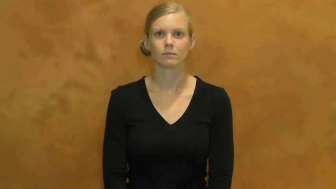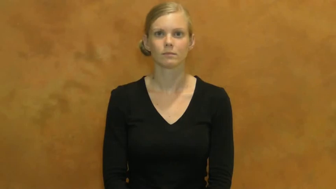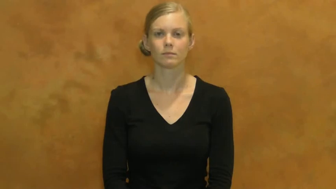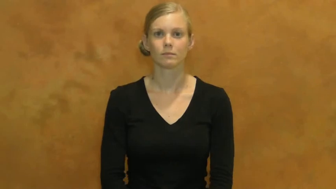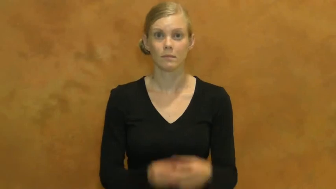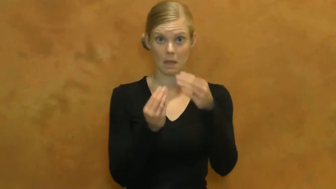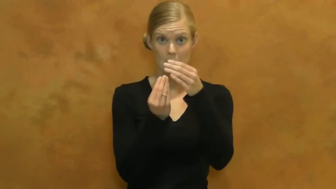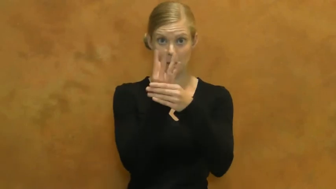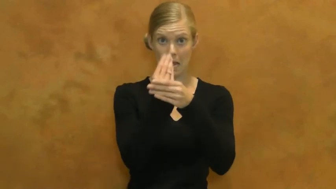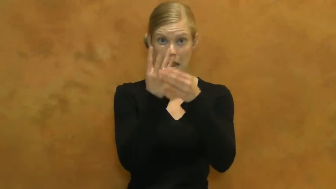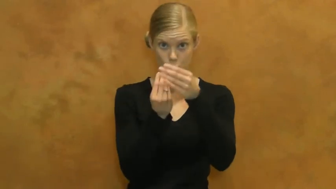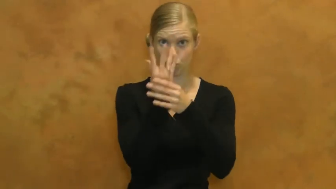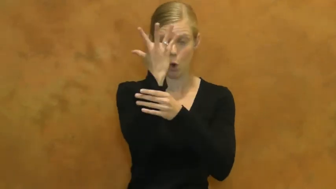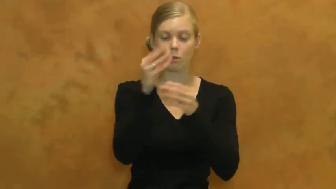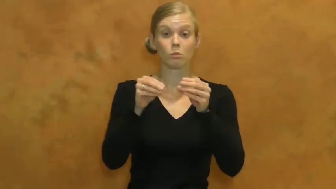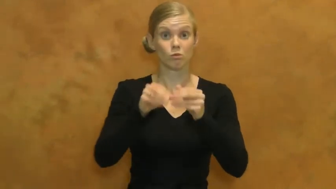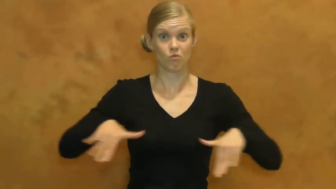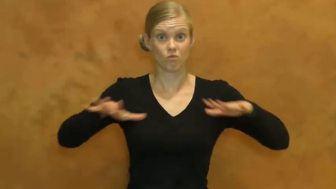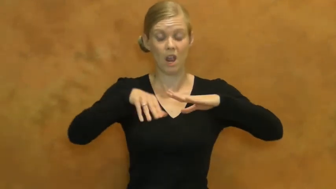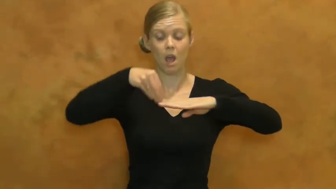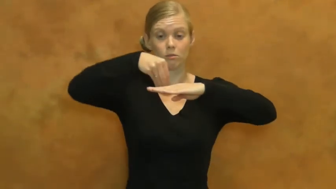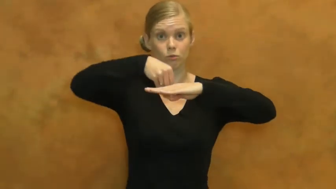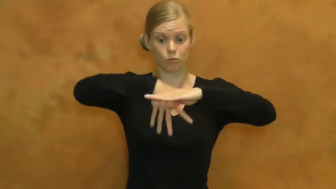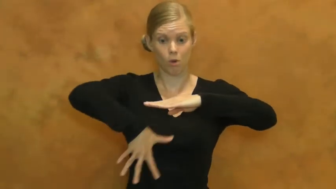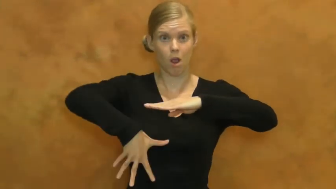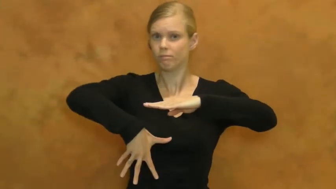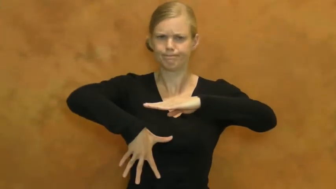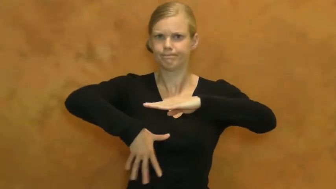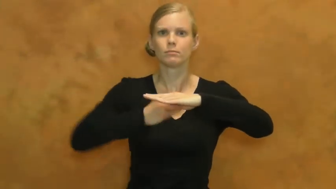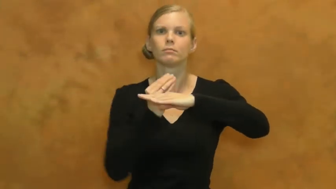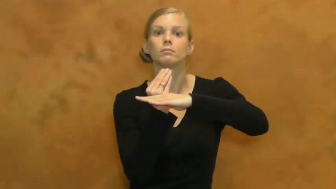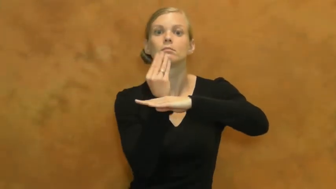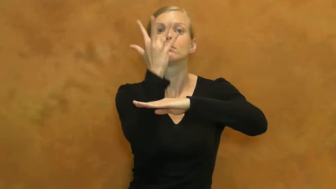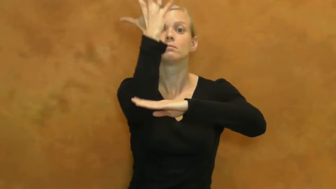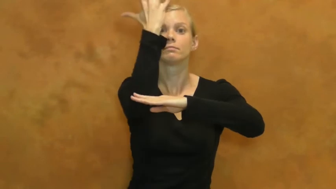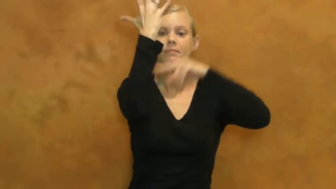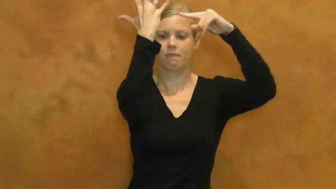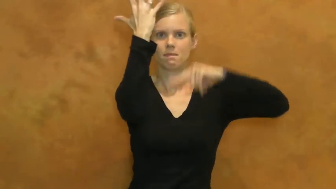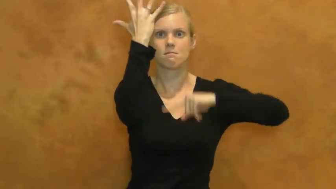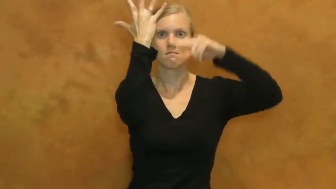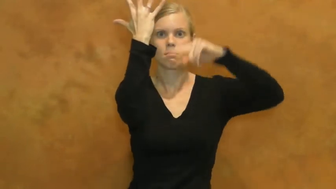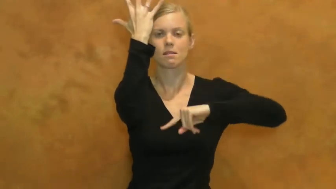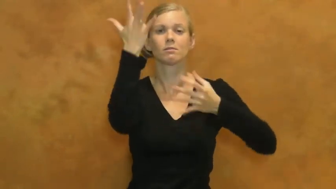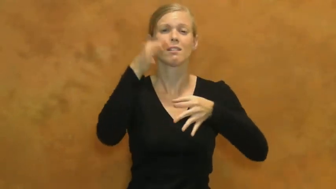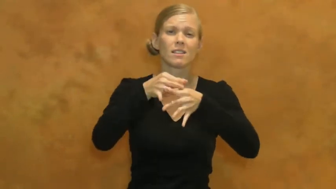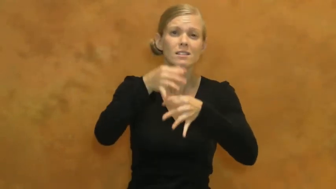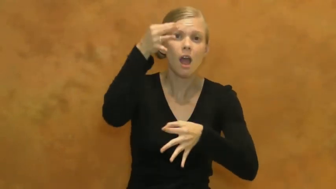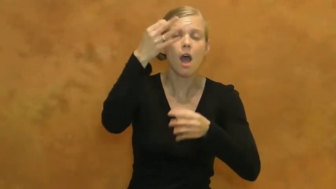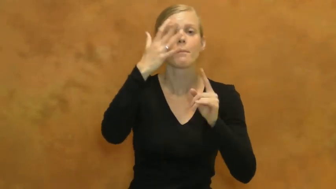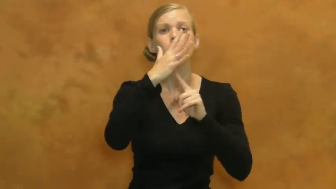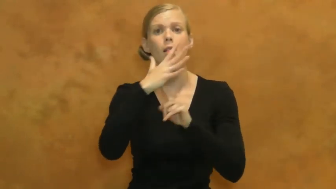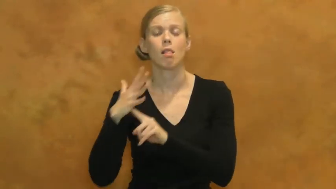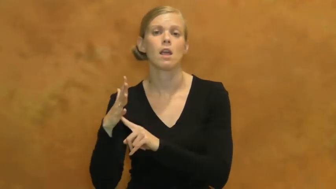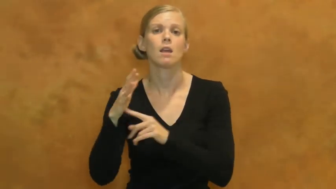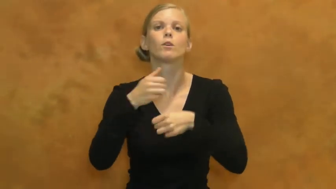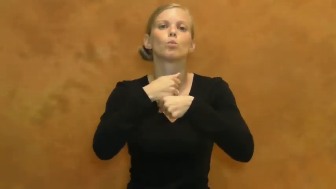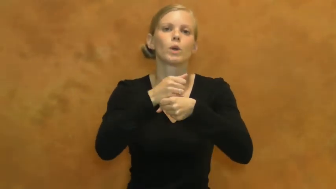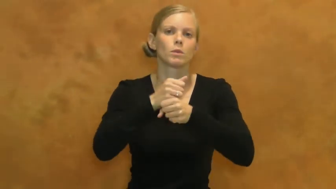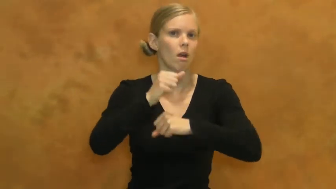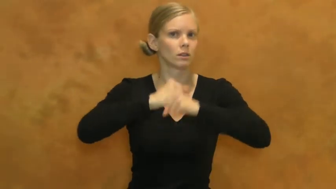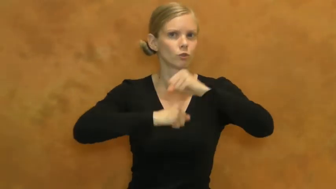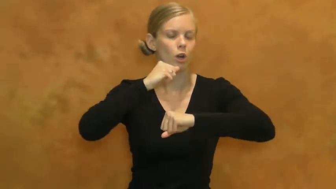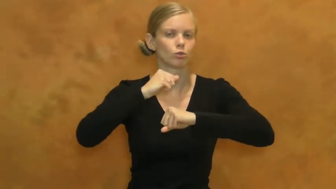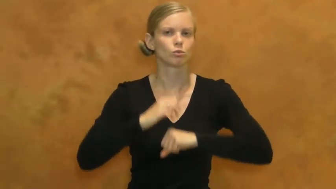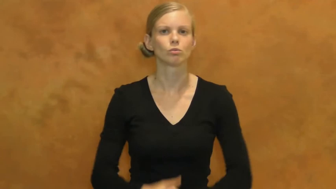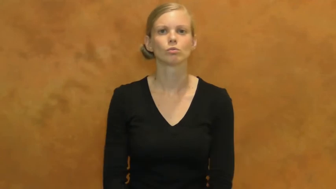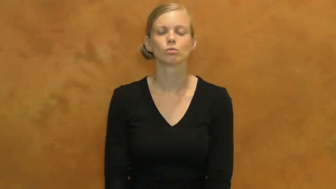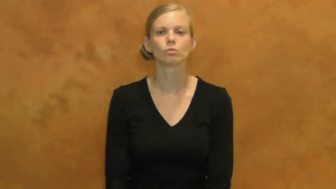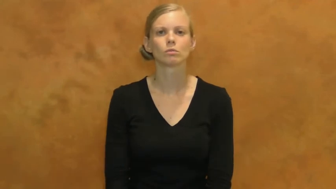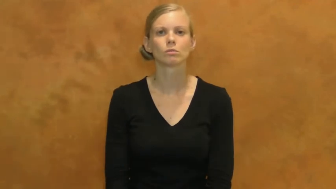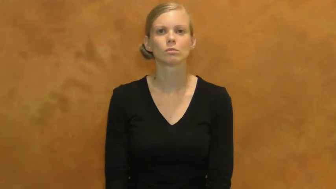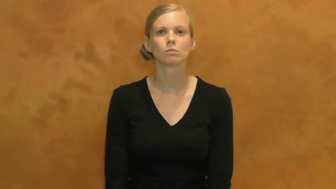crown of a tree